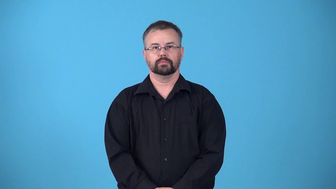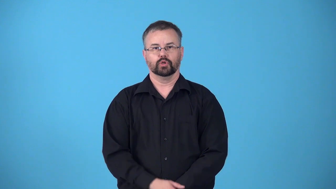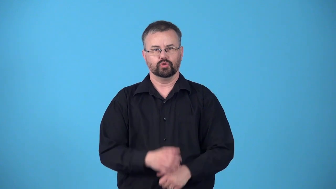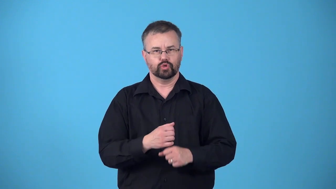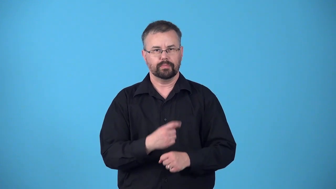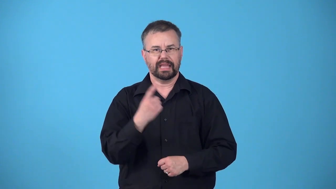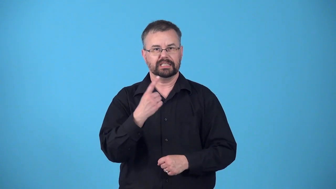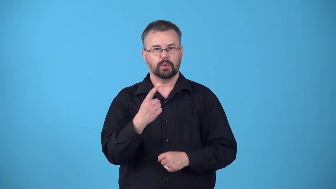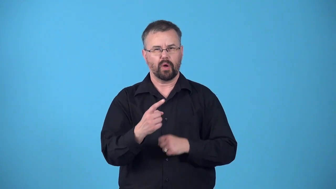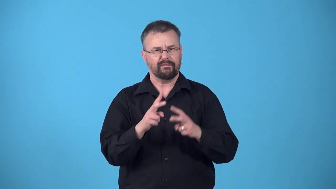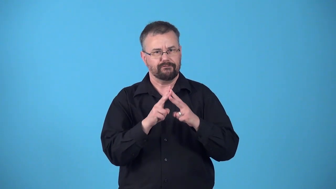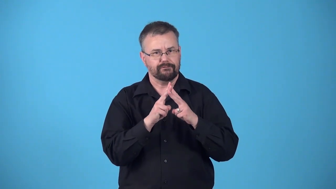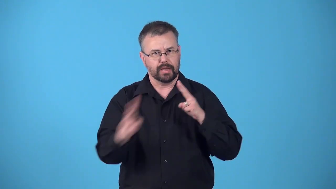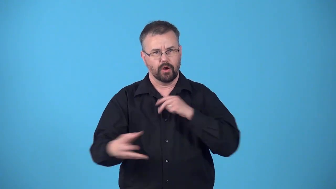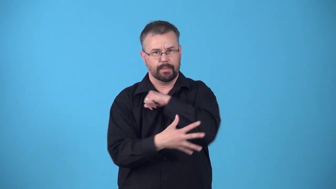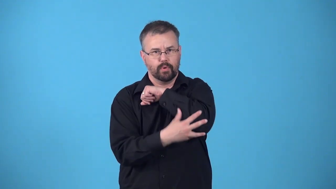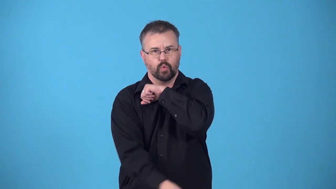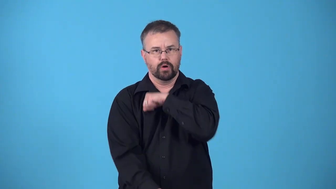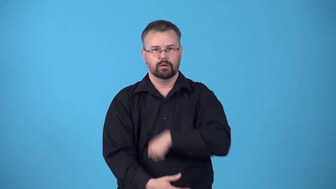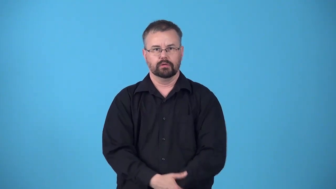pauperize